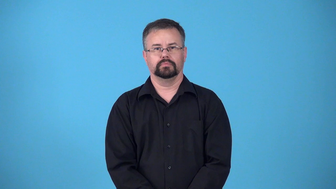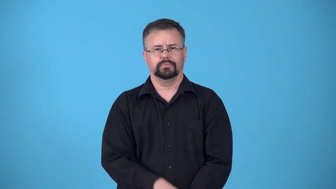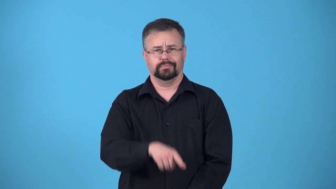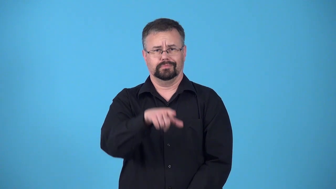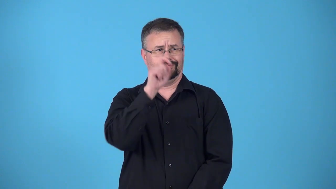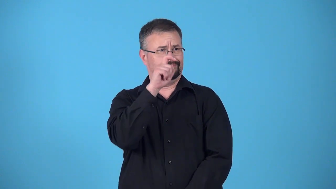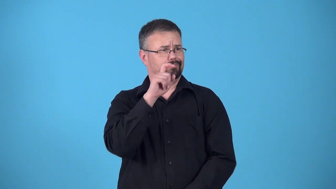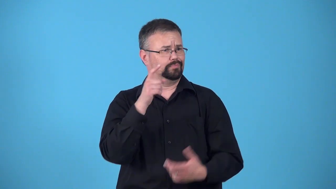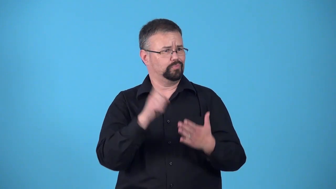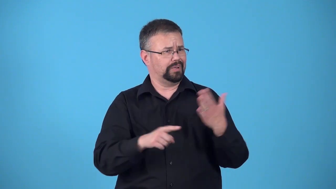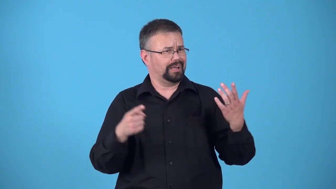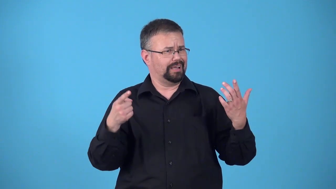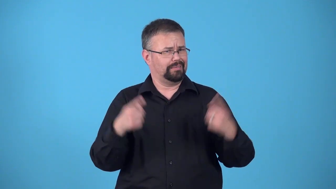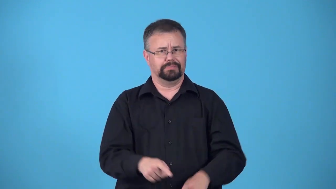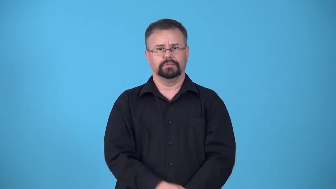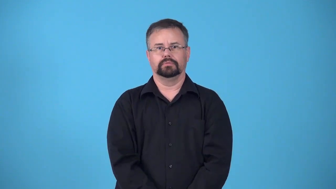what's up with that